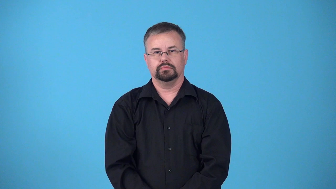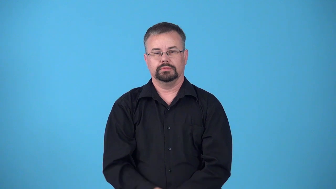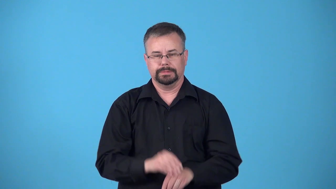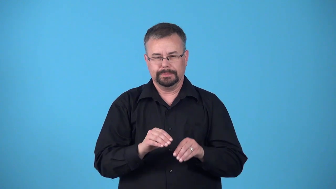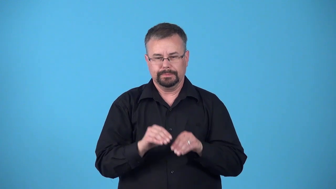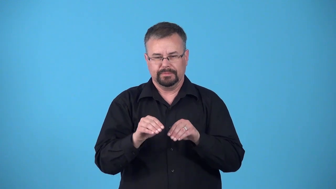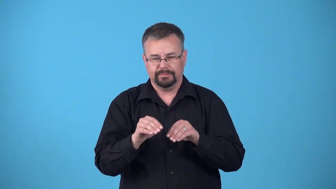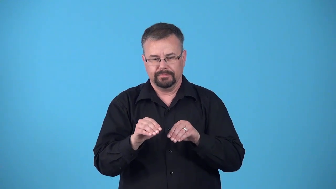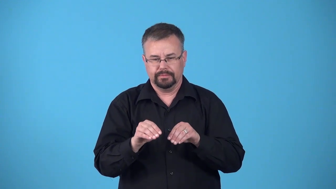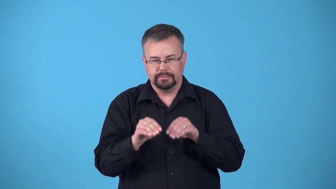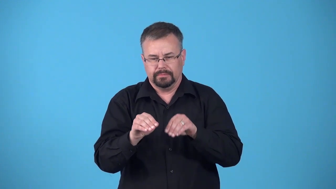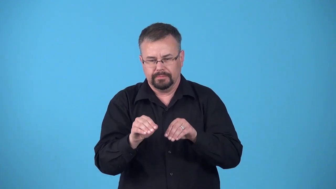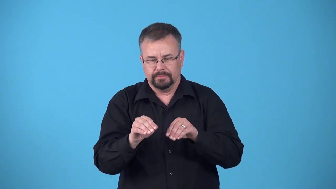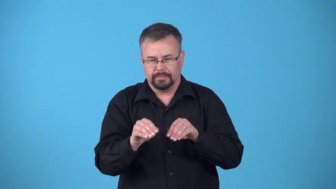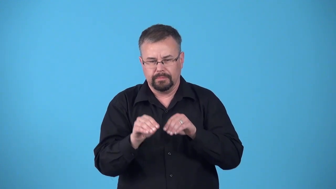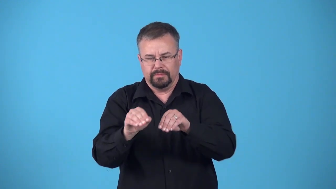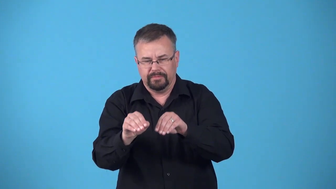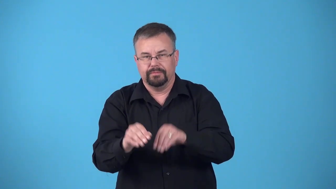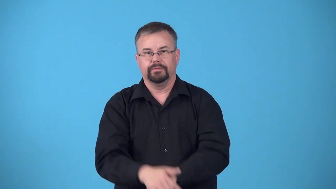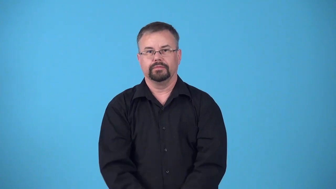inched out slowly